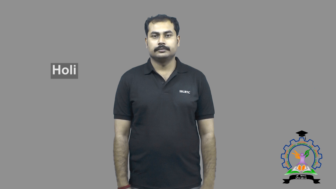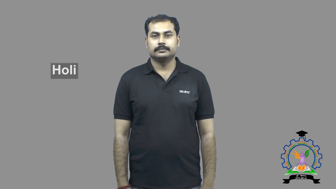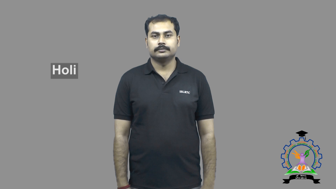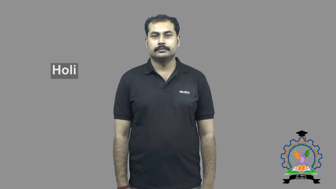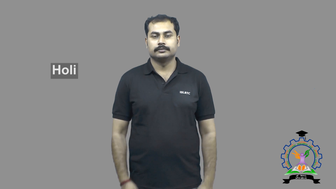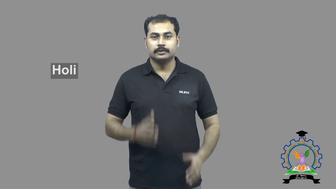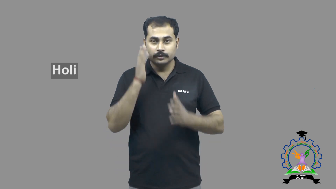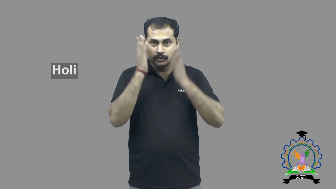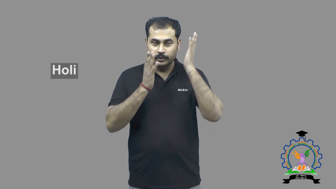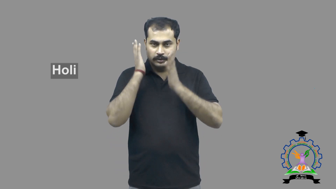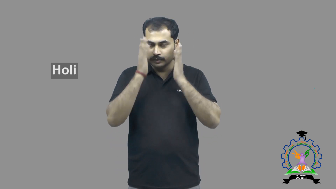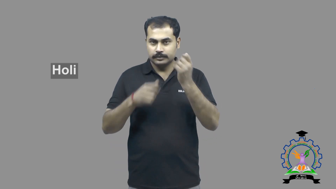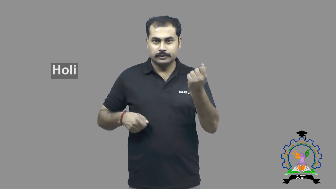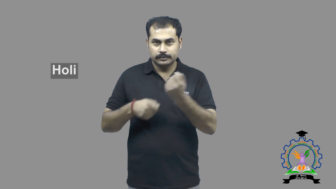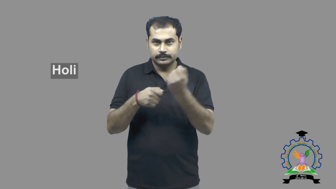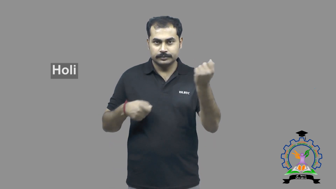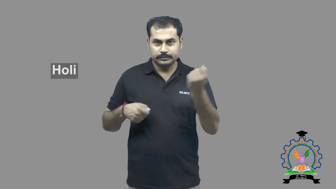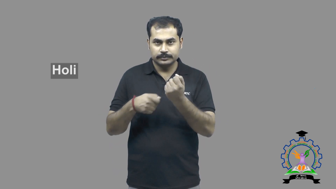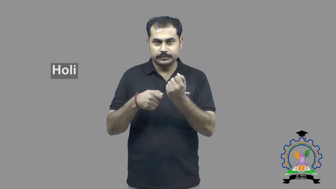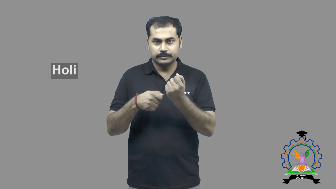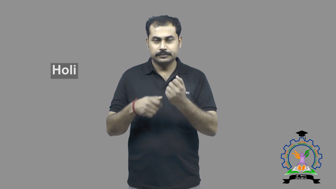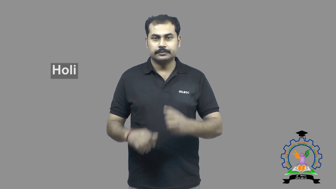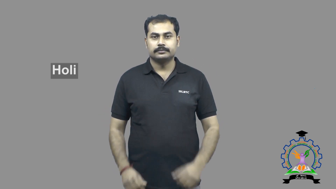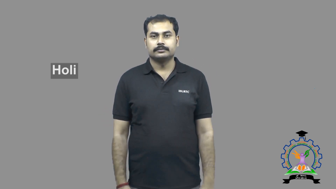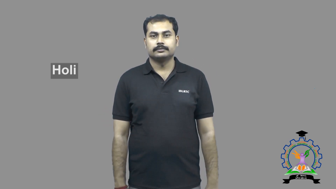Holi